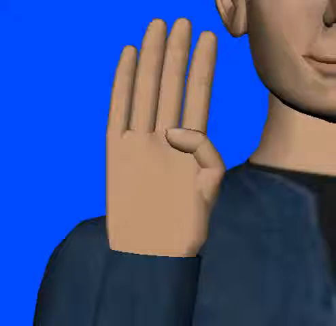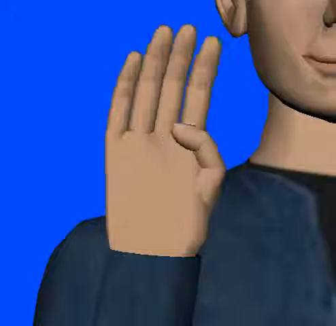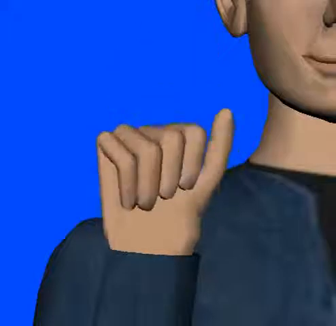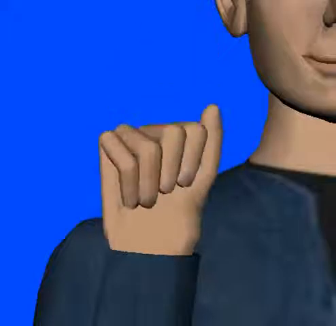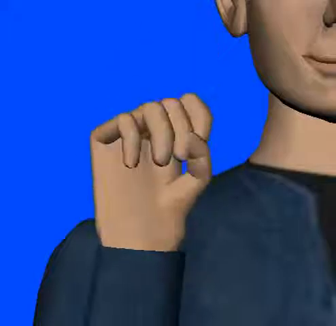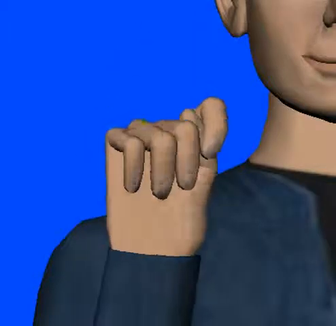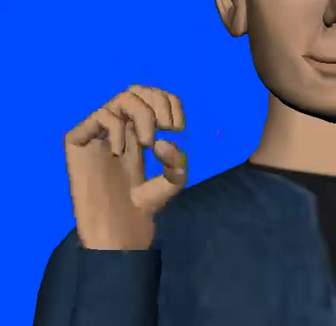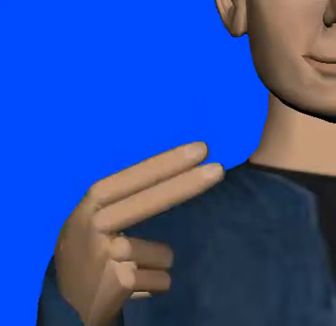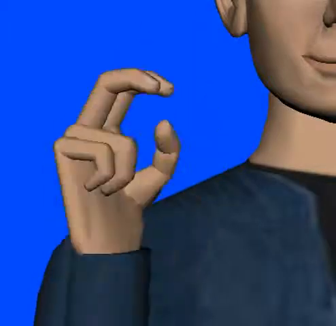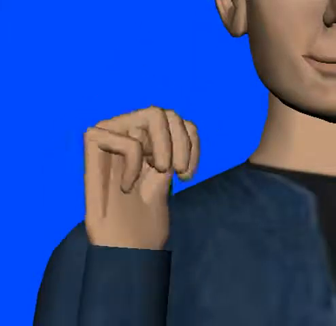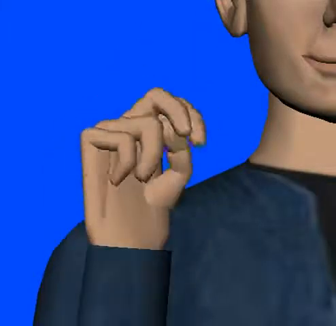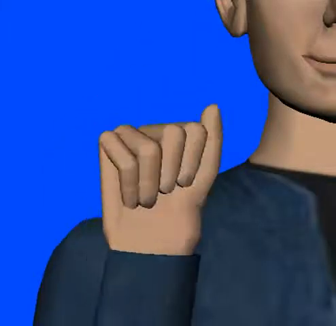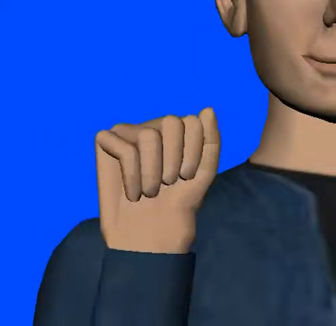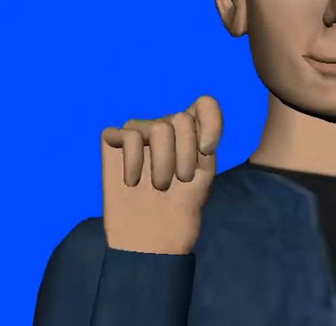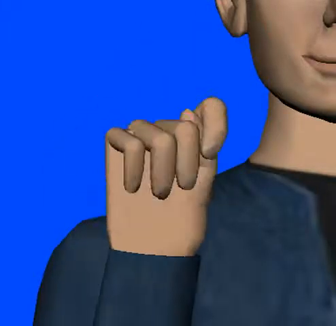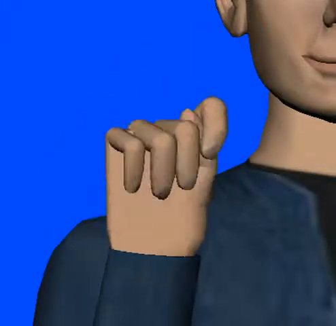bathmat